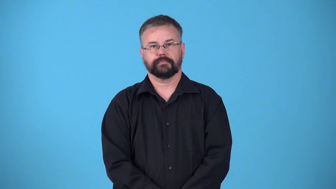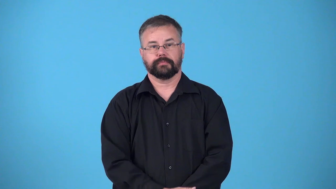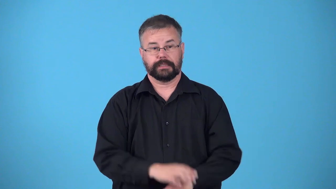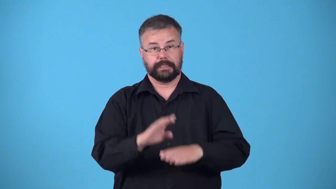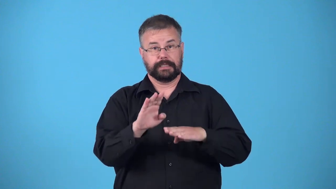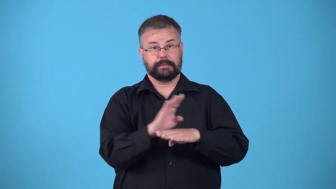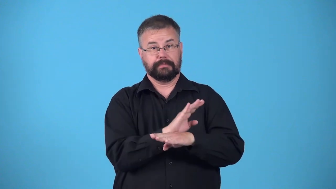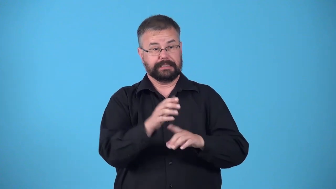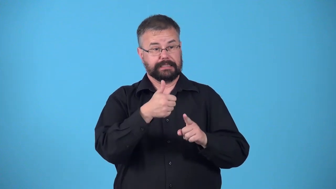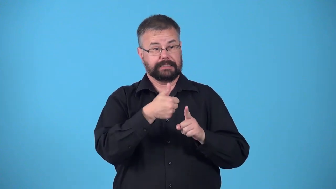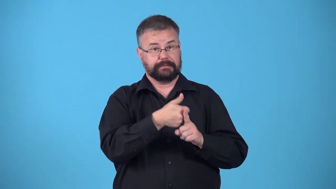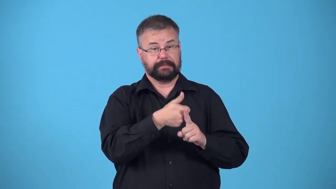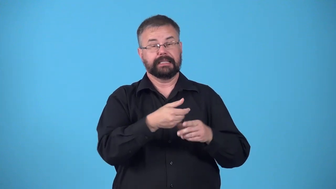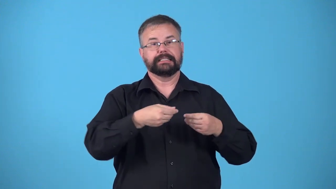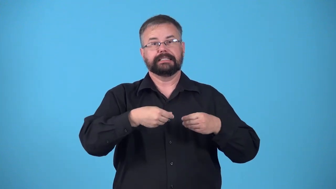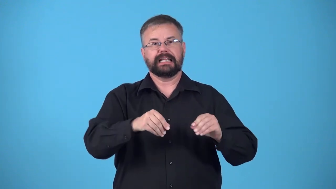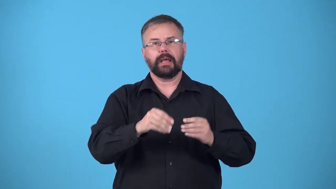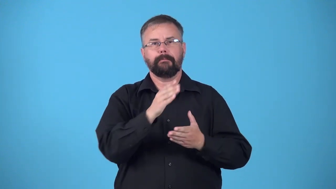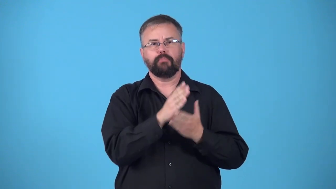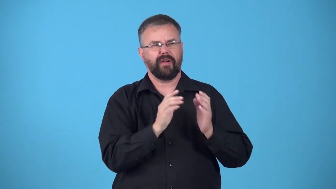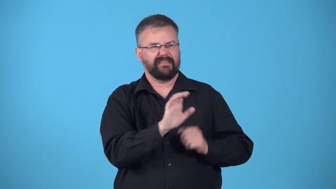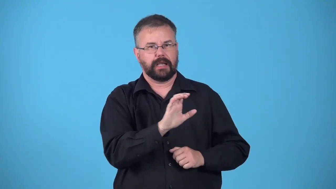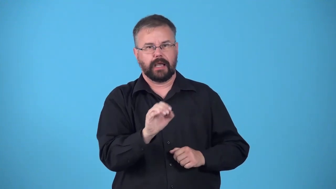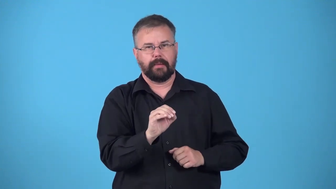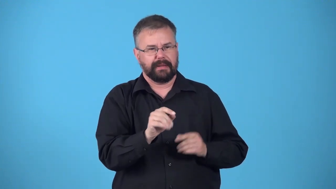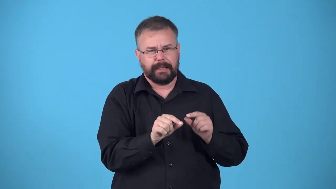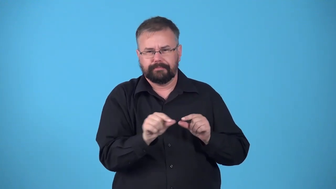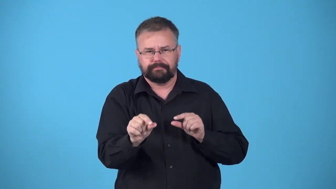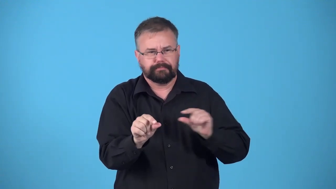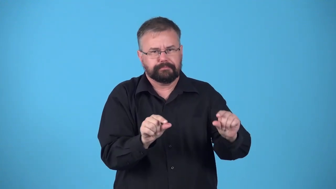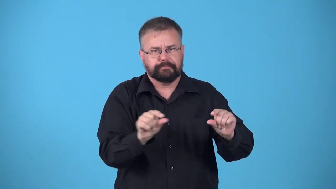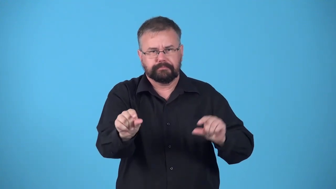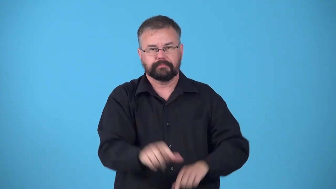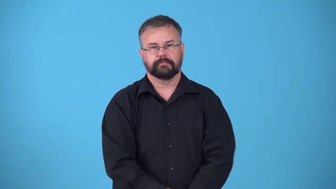divest